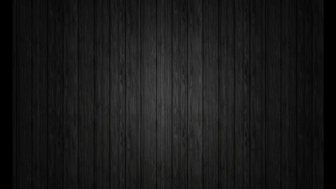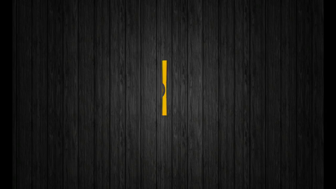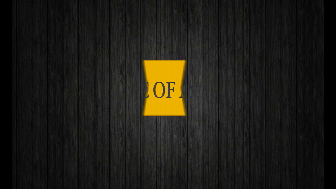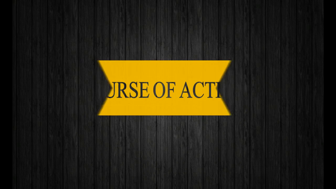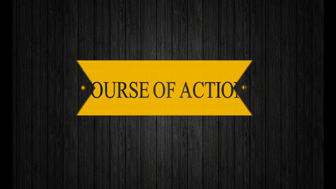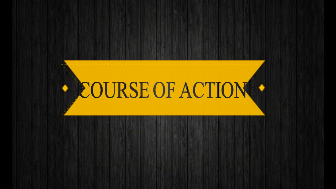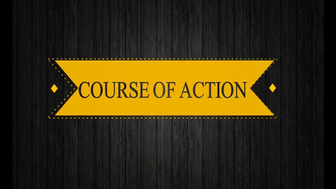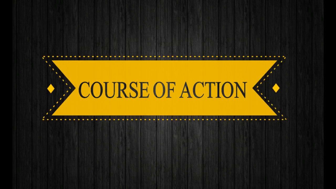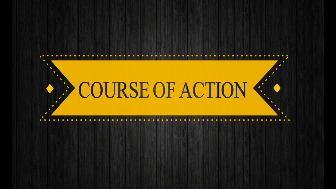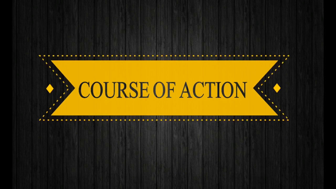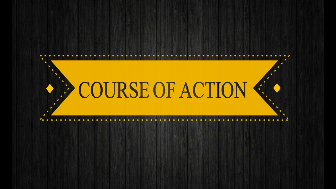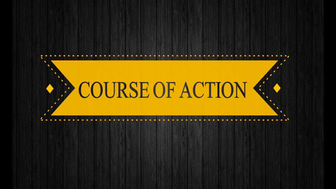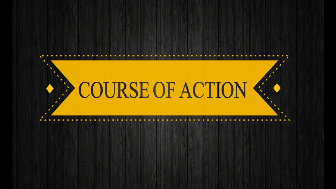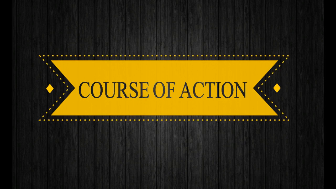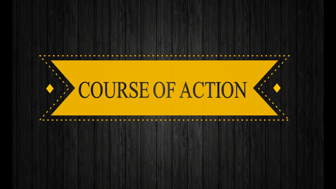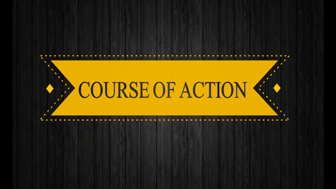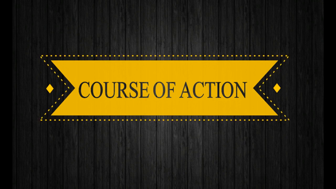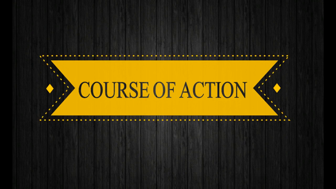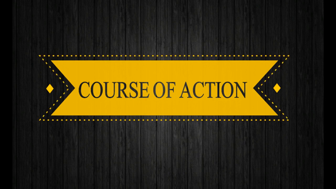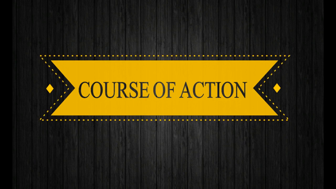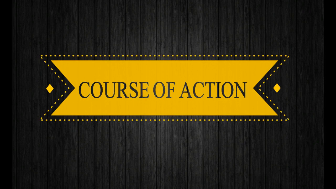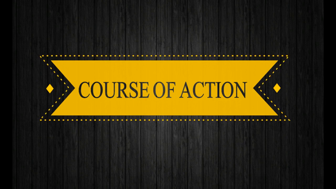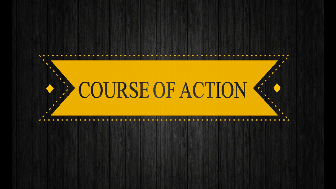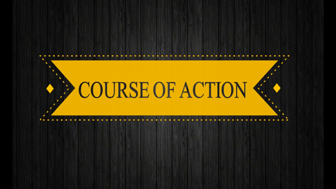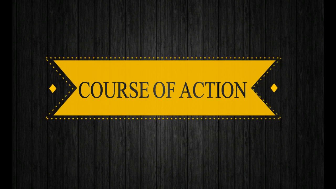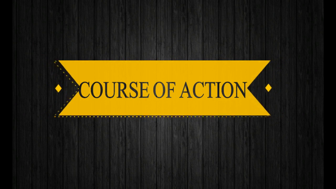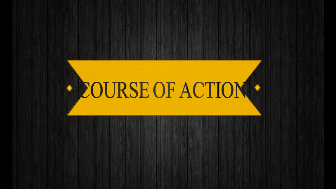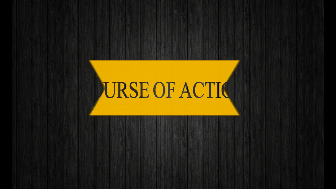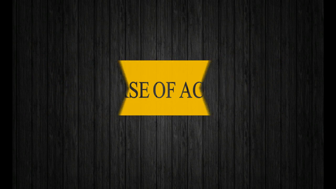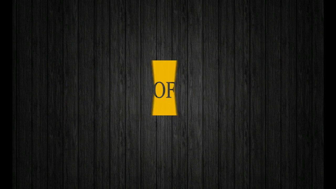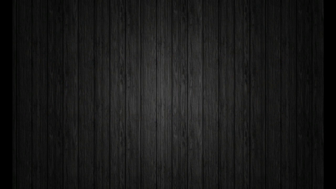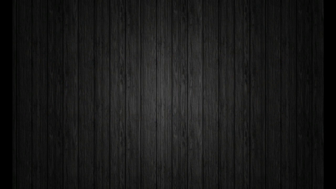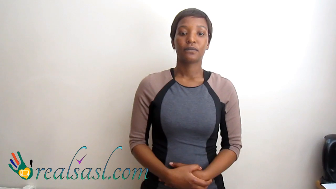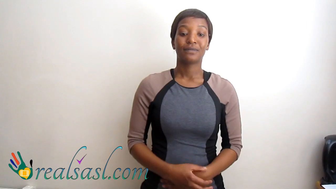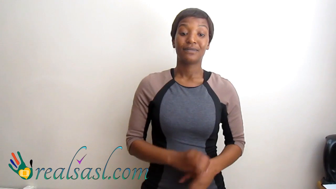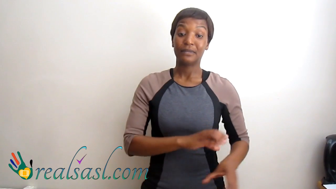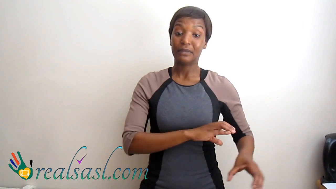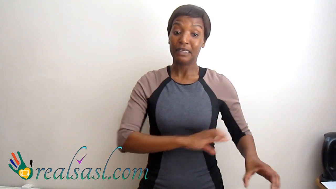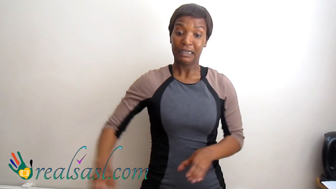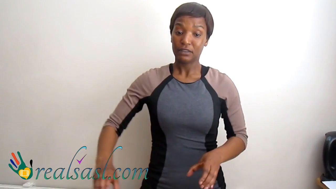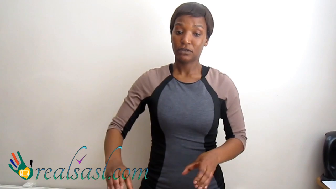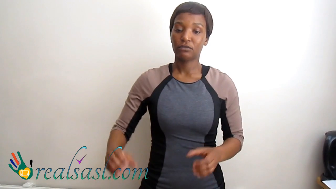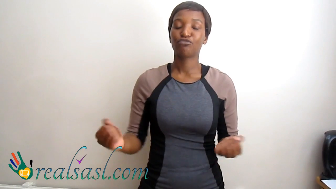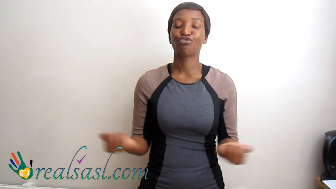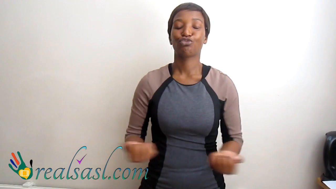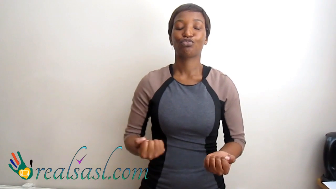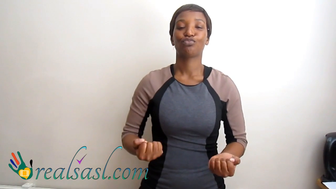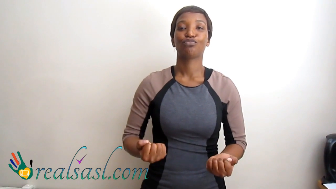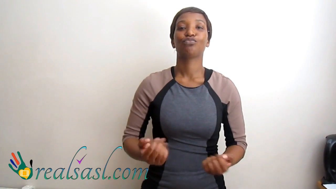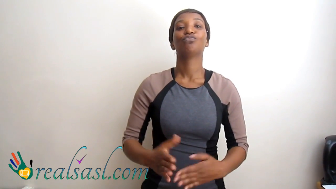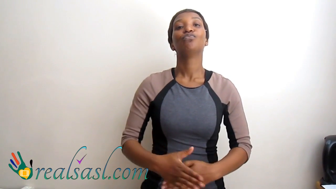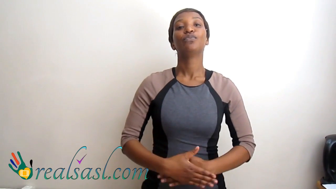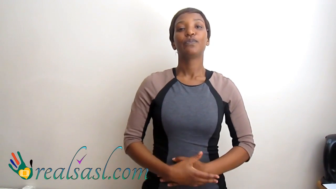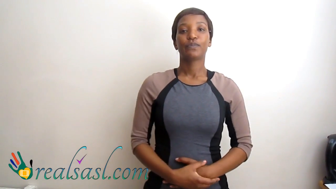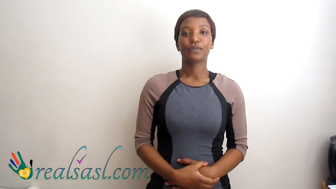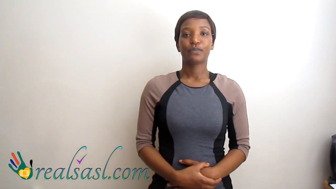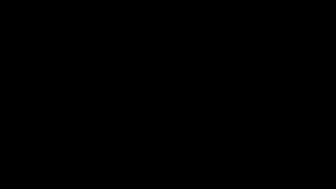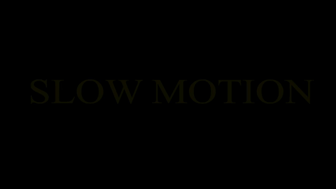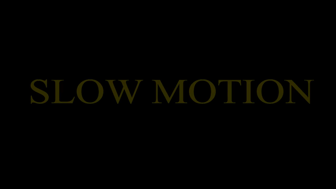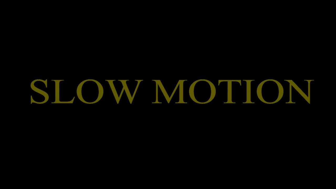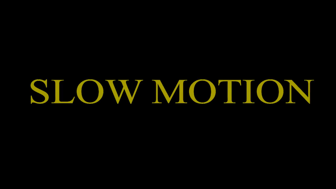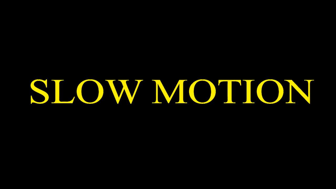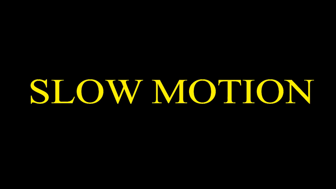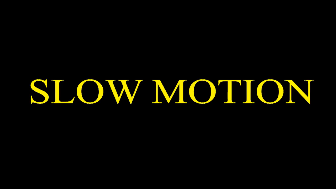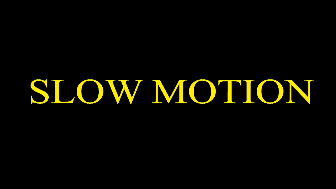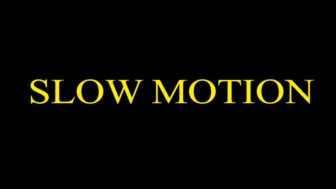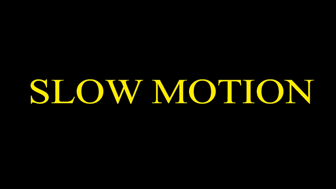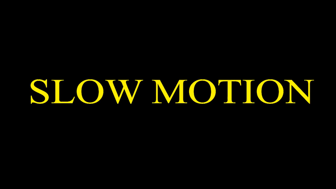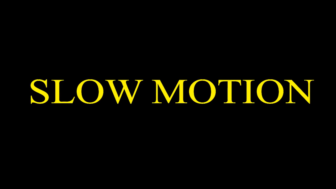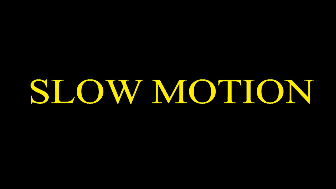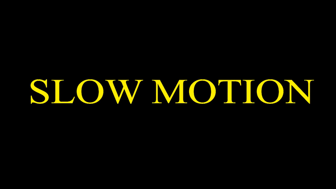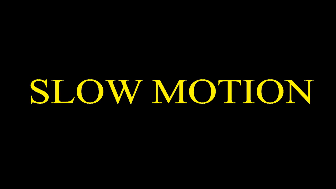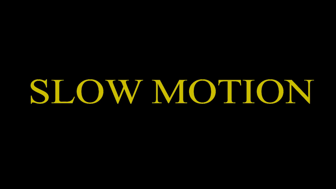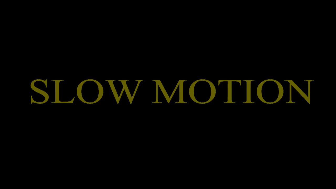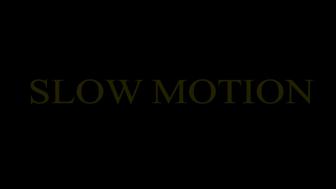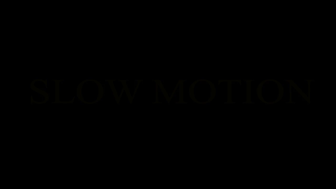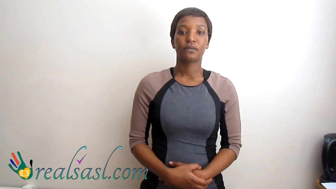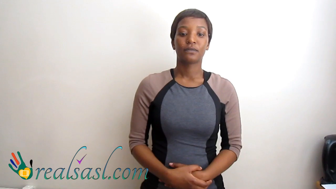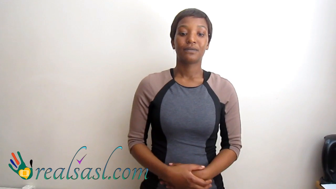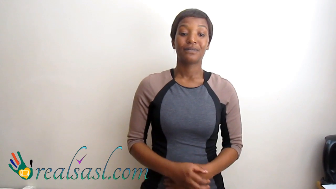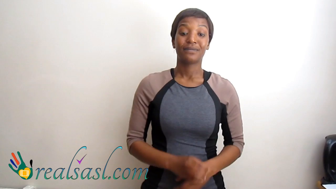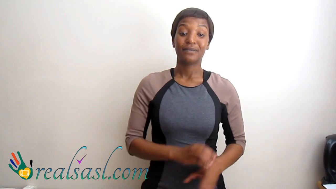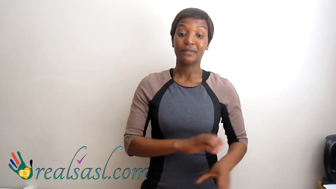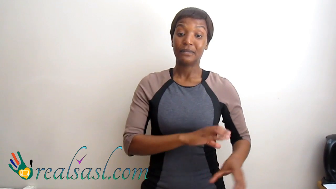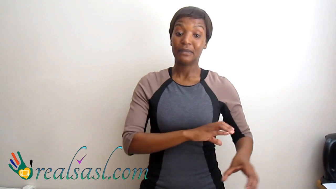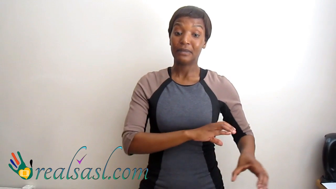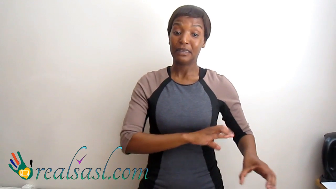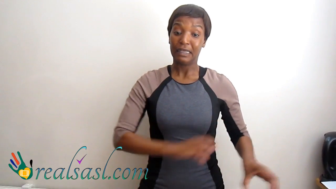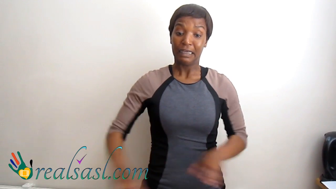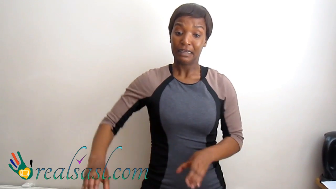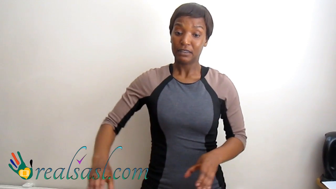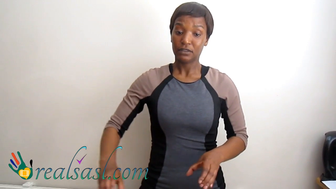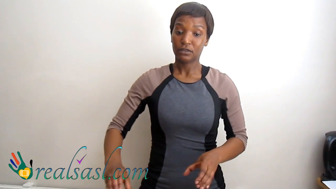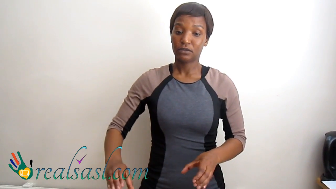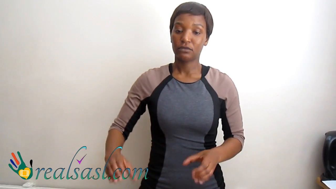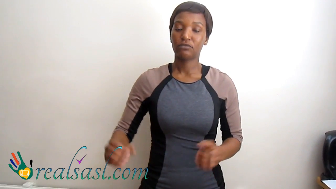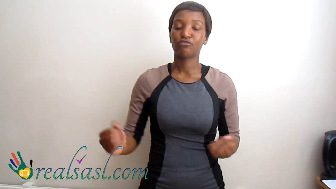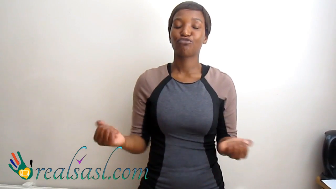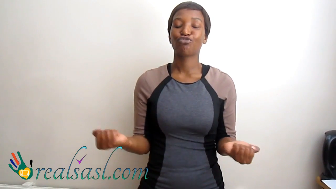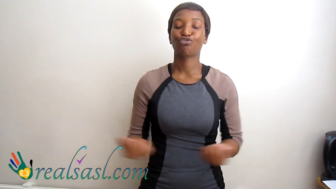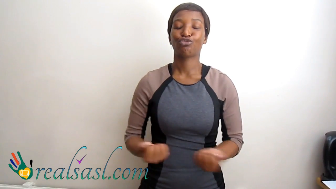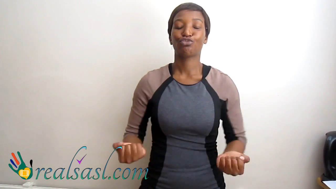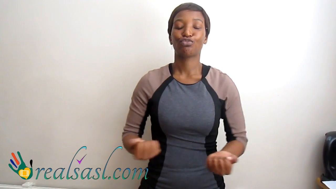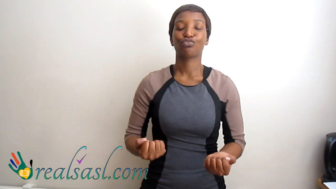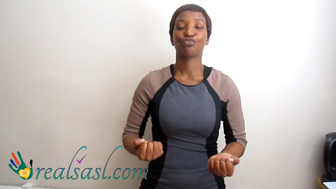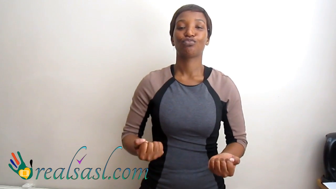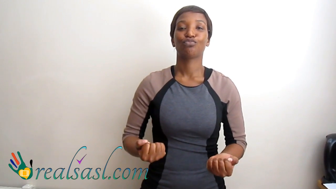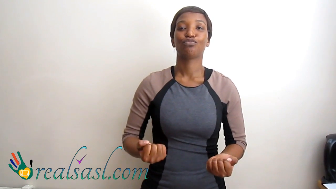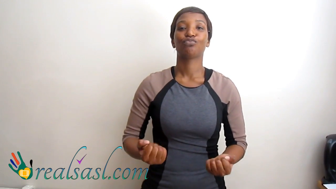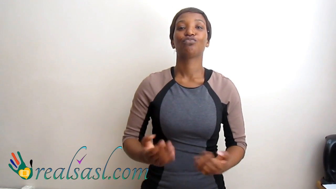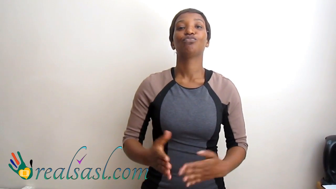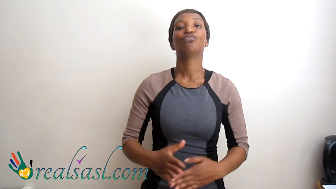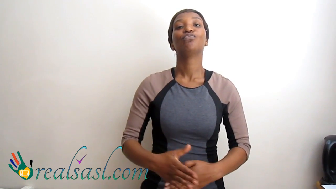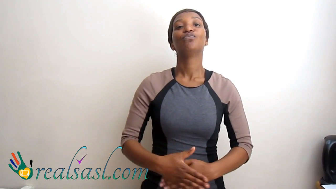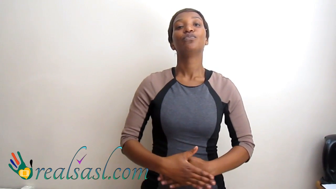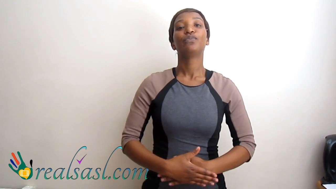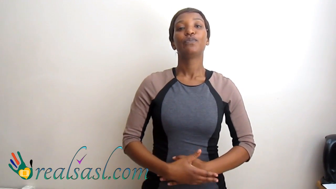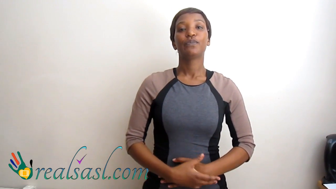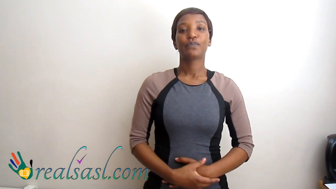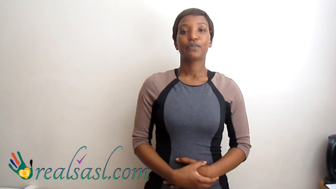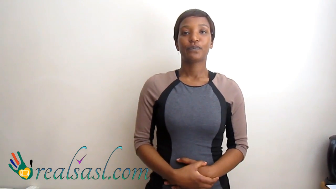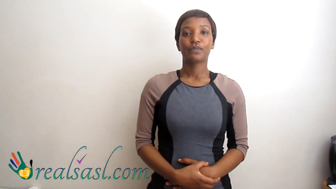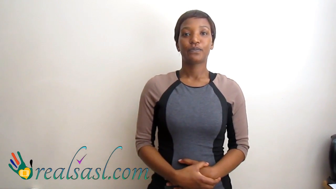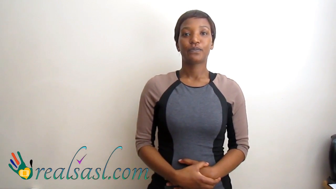COURSE OF ACTION